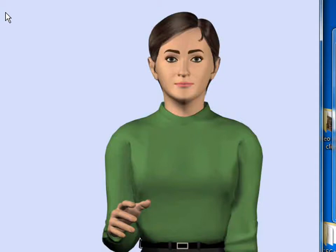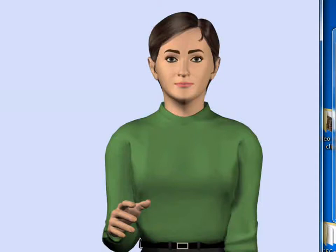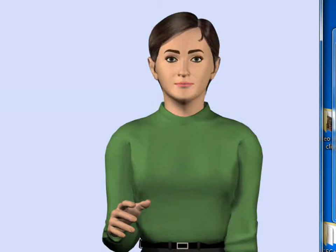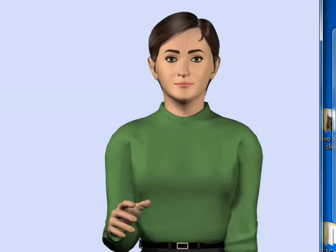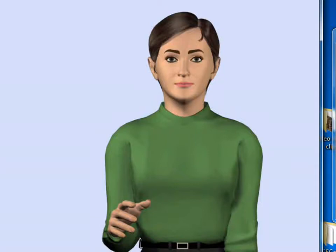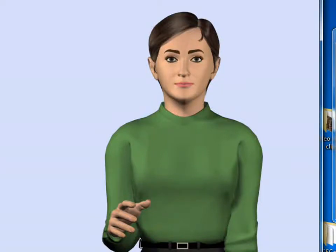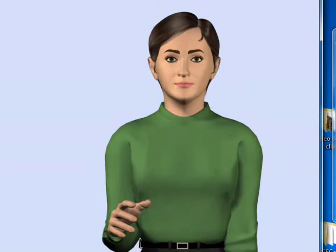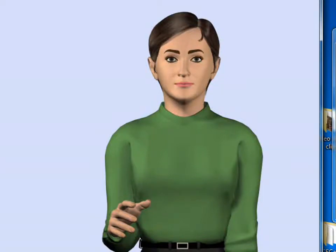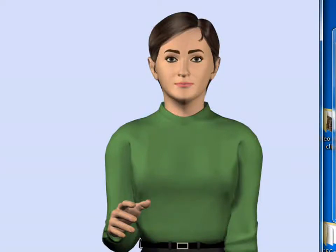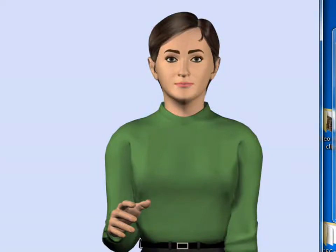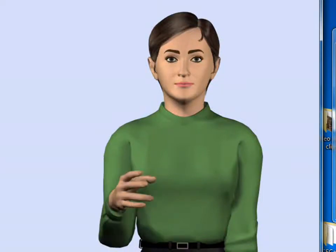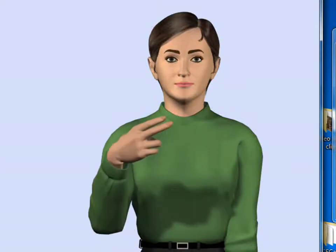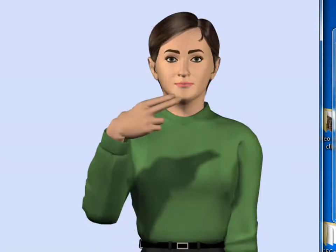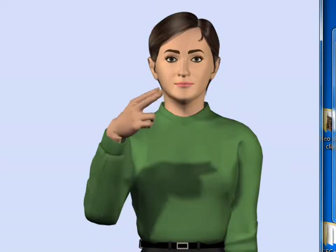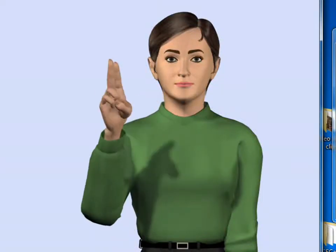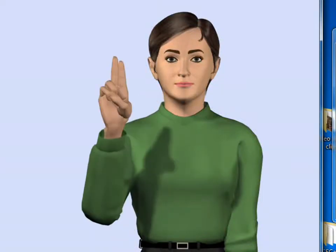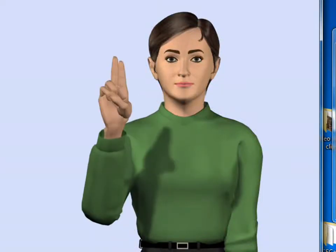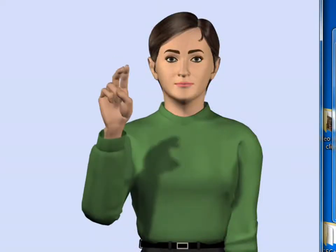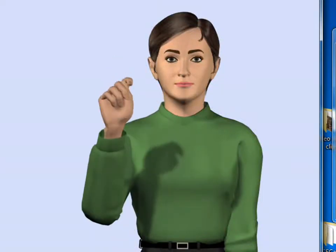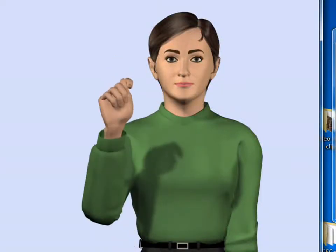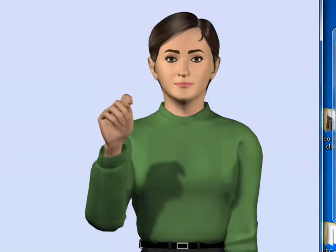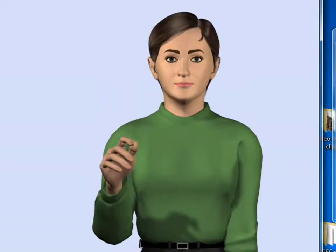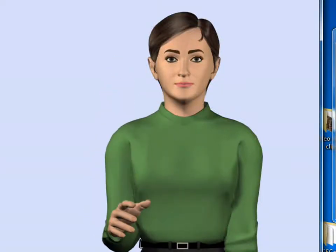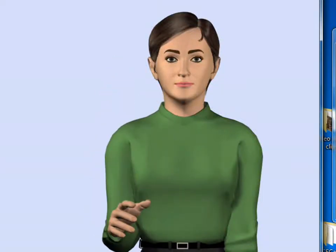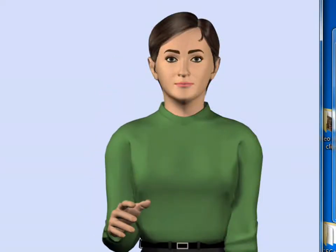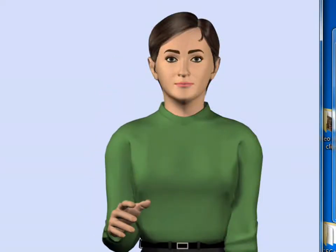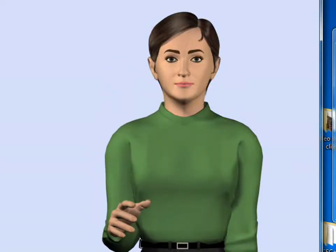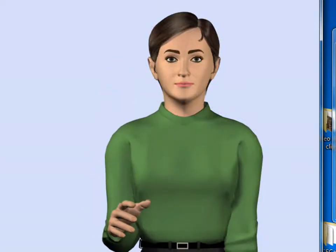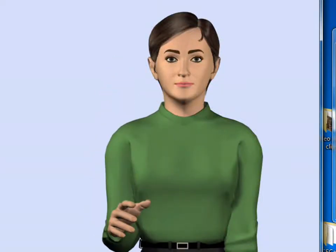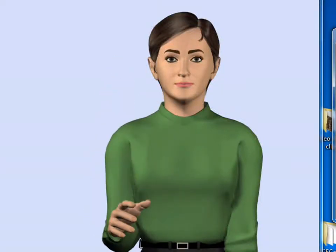hut